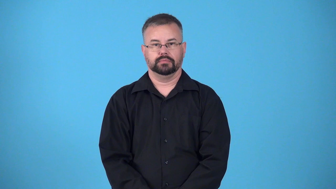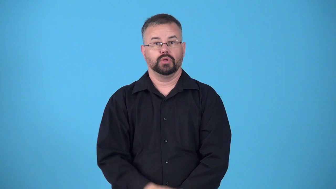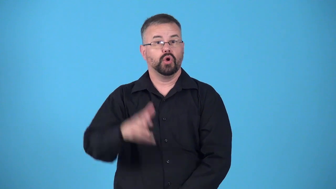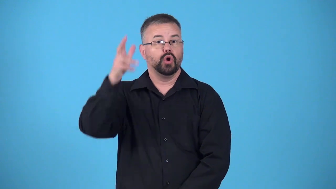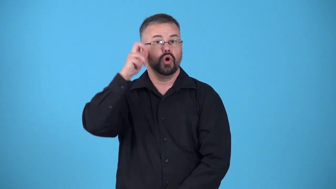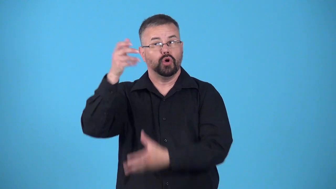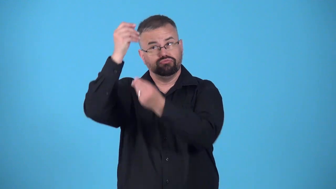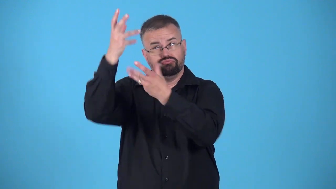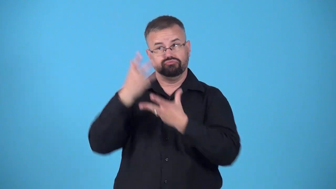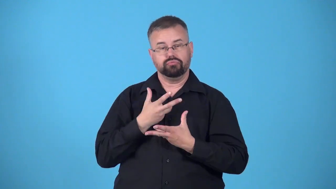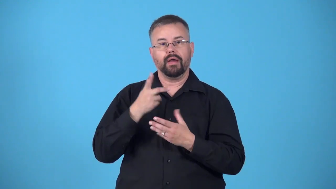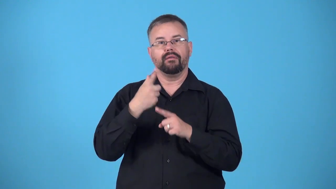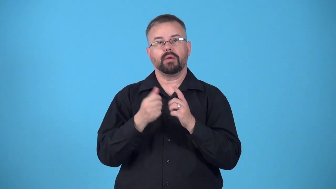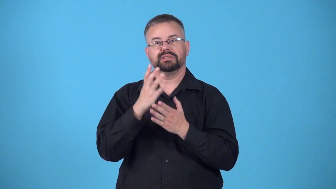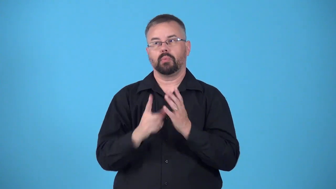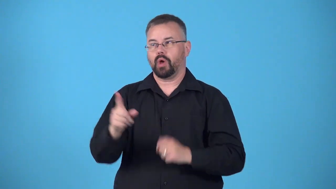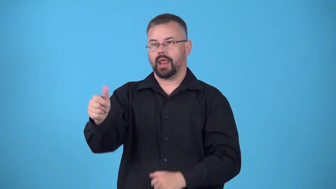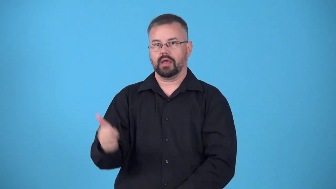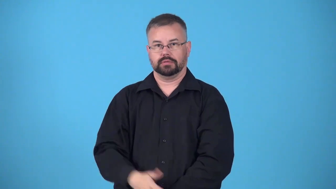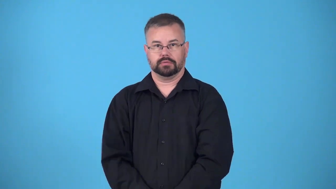secondhand news